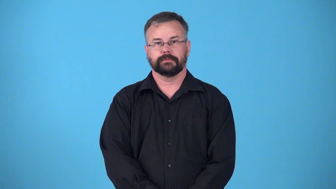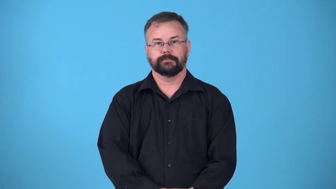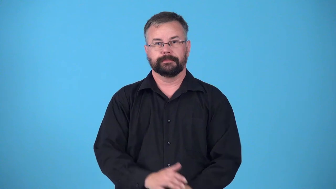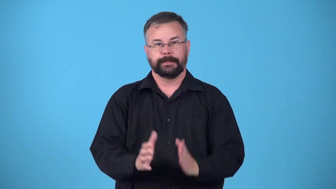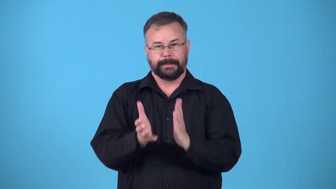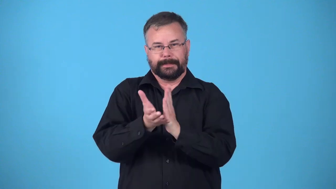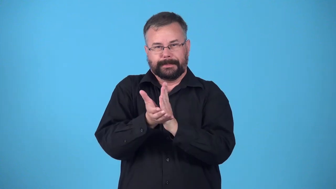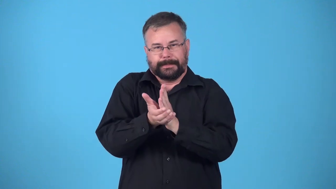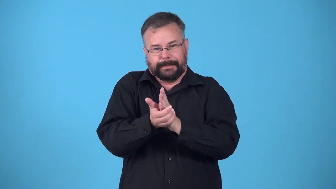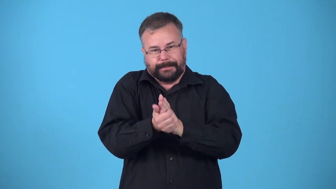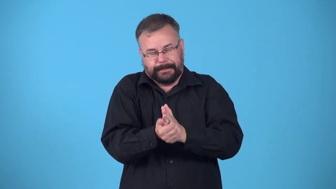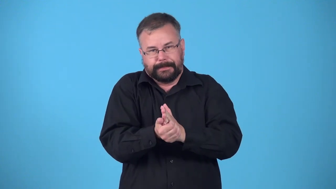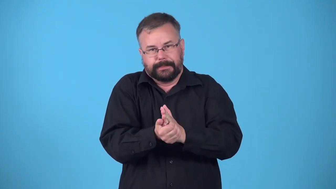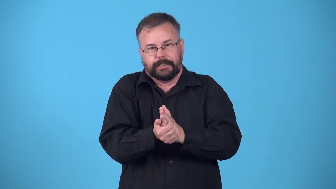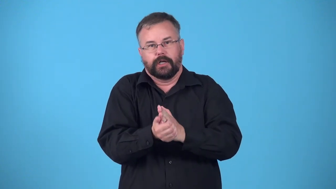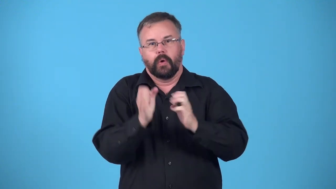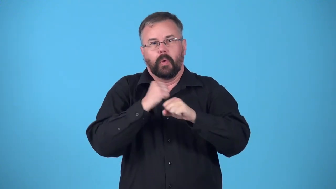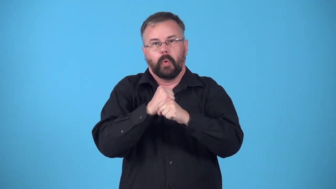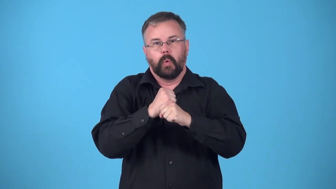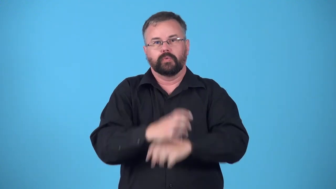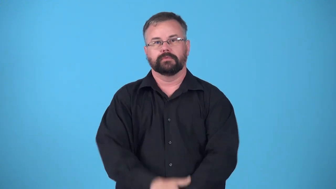clamp down-secure